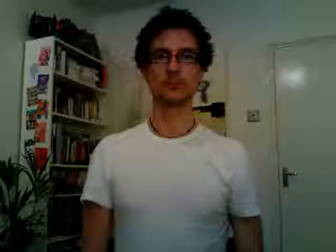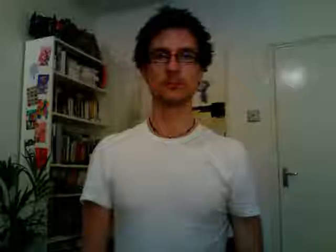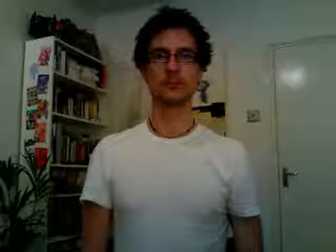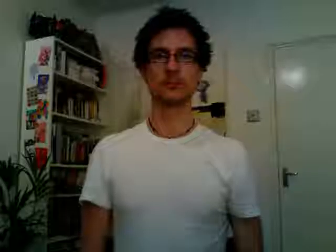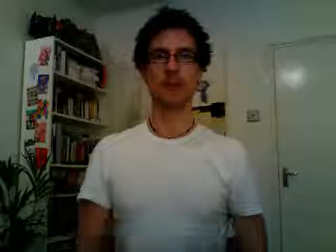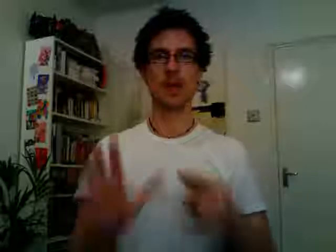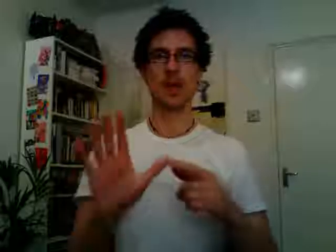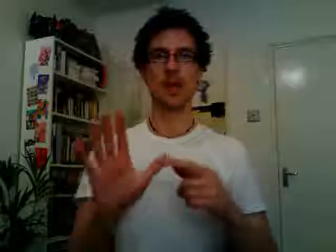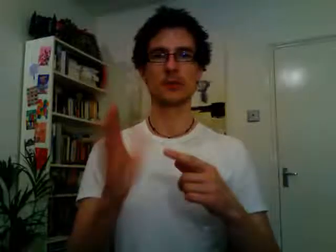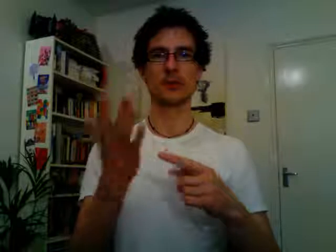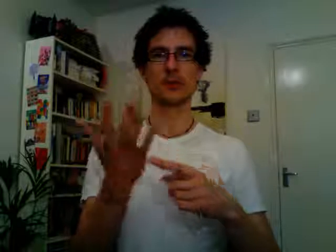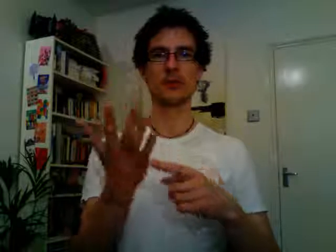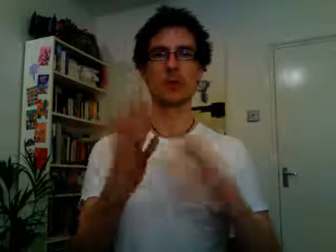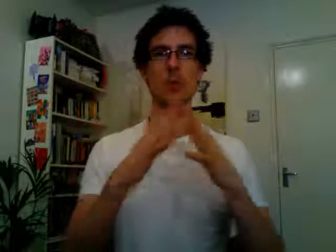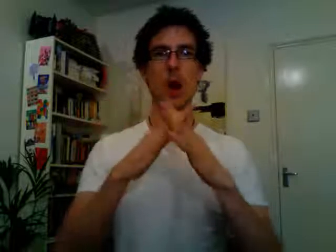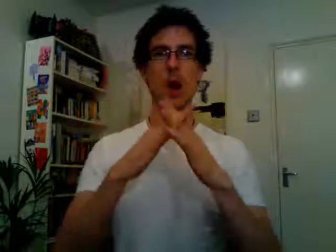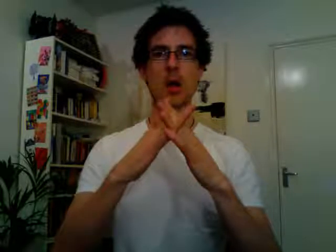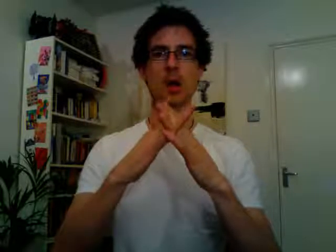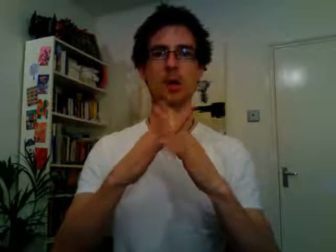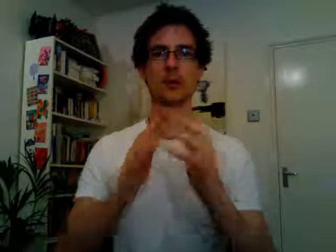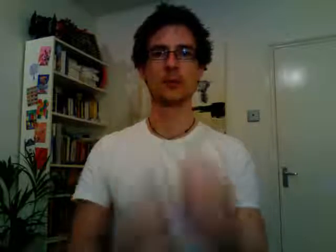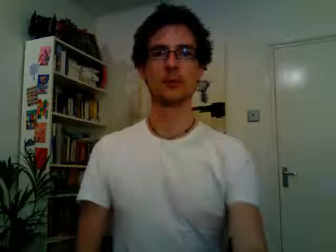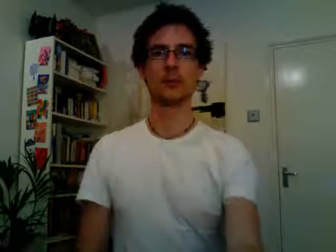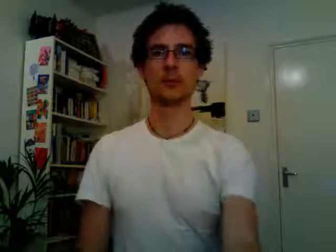access to work 2